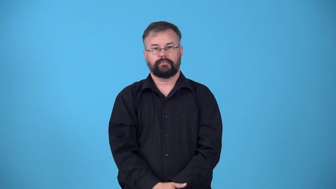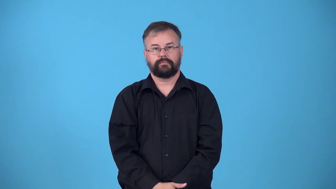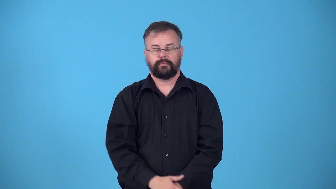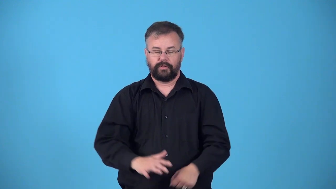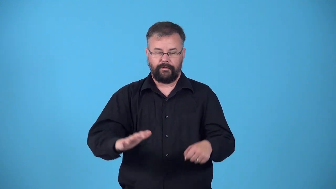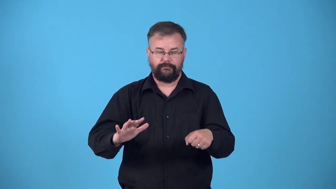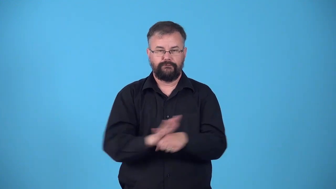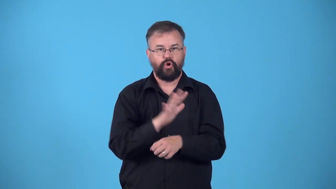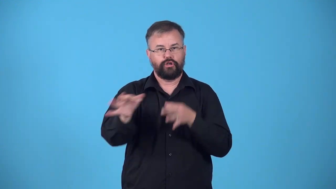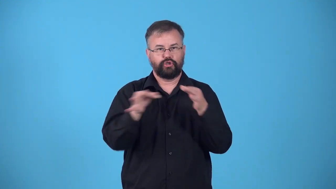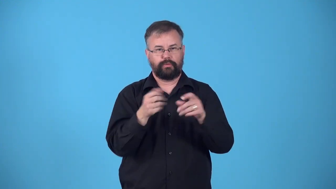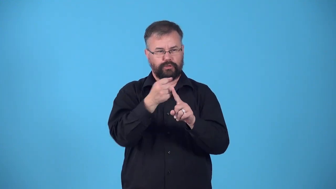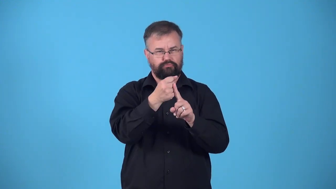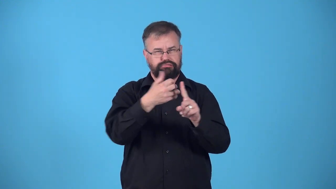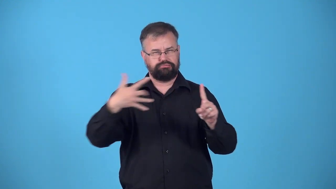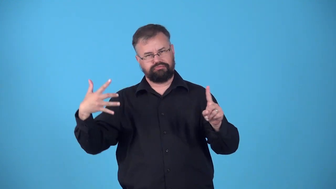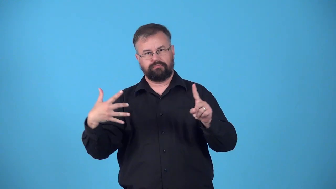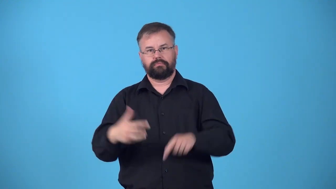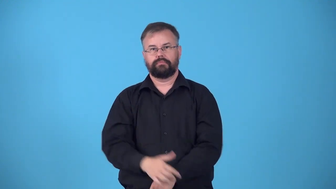panorama